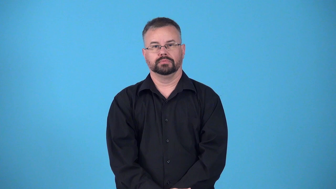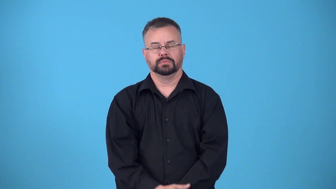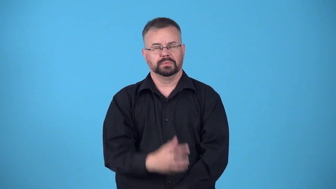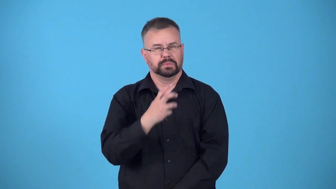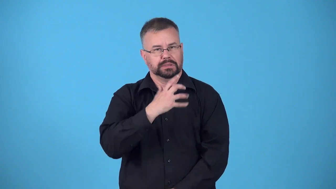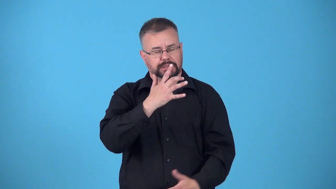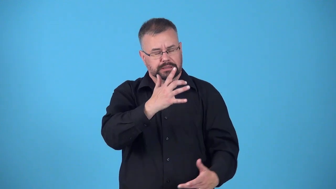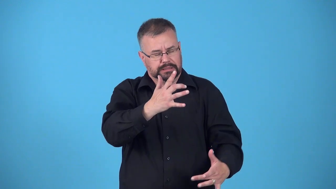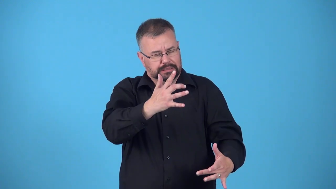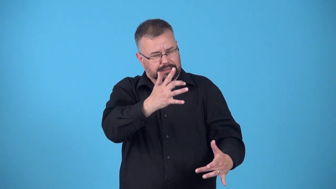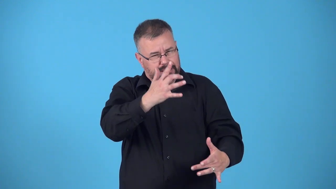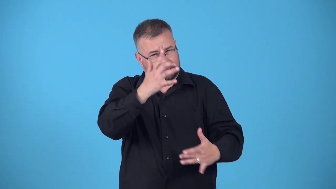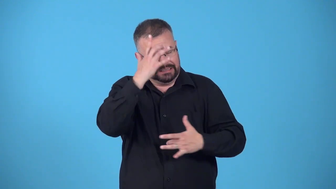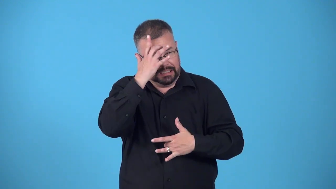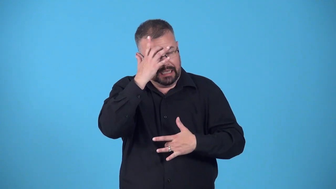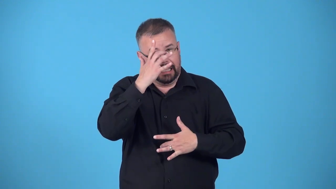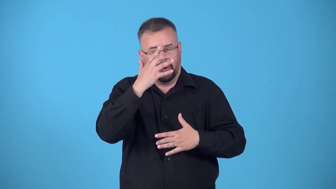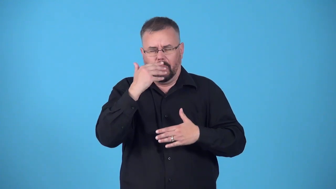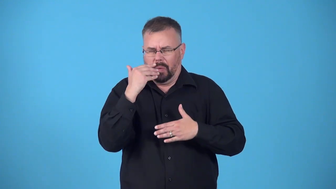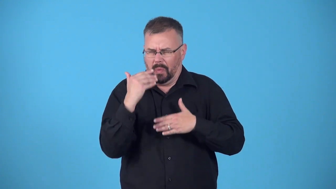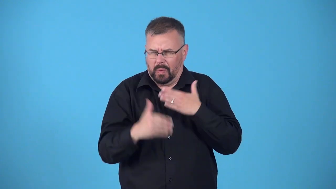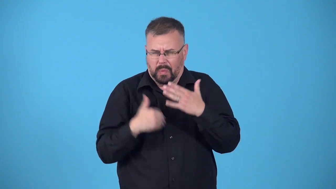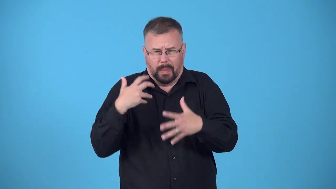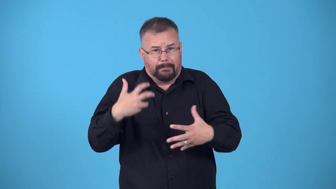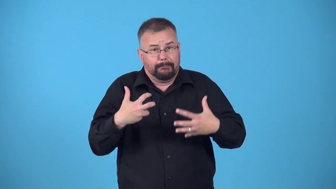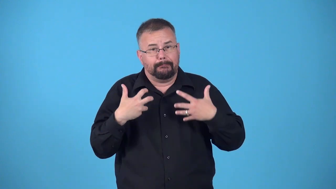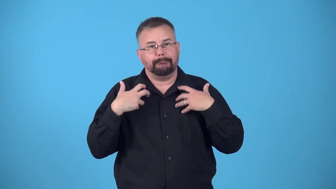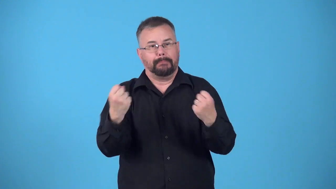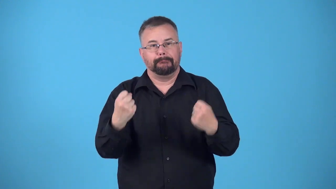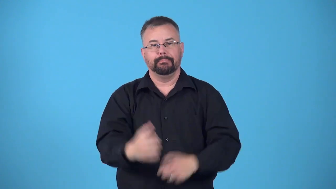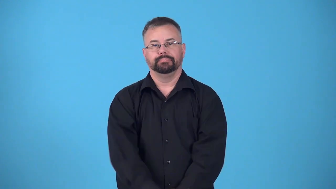rally